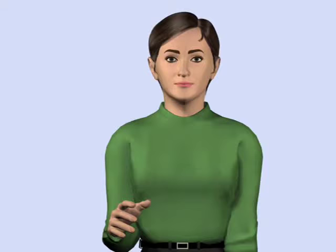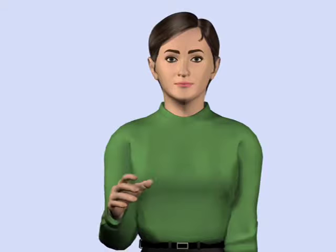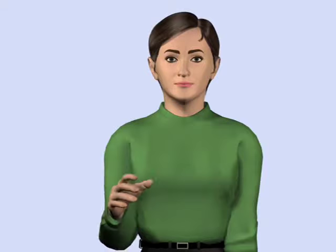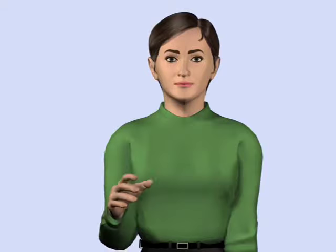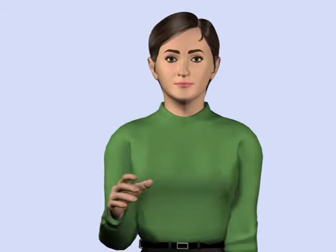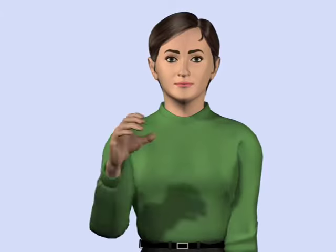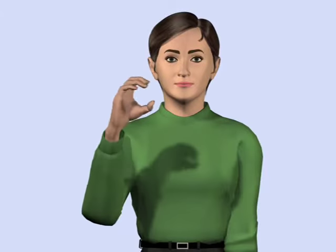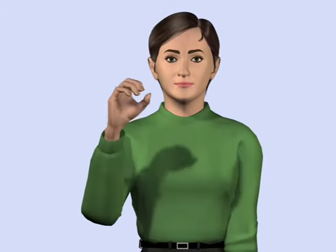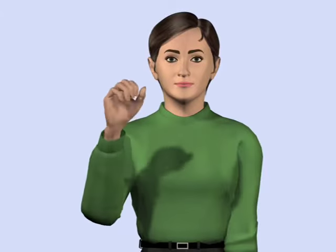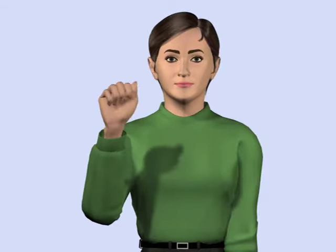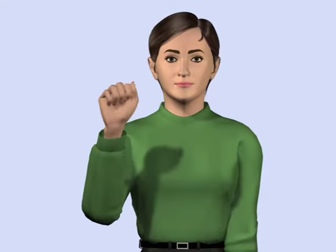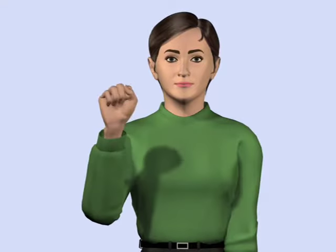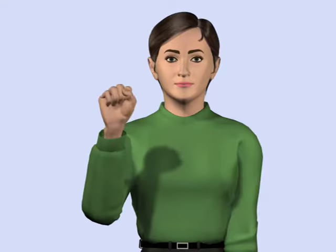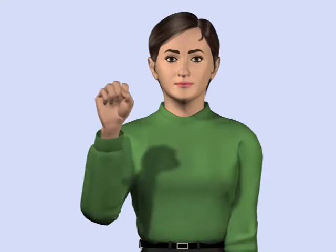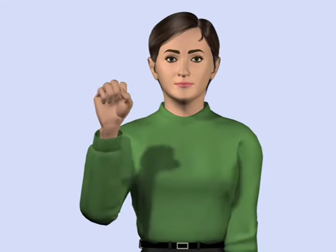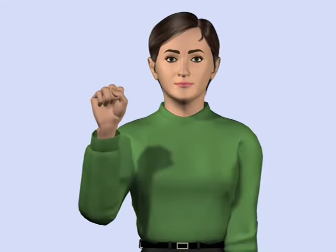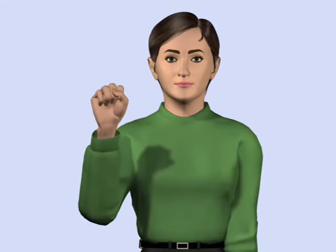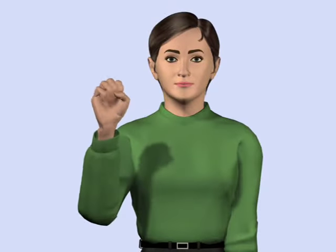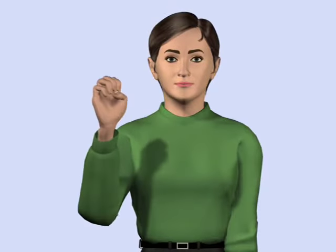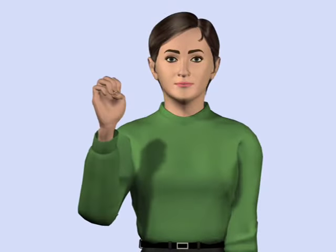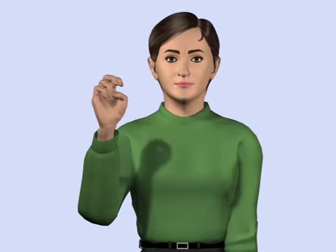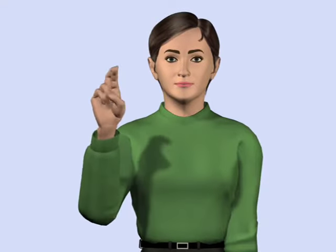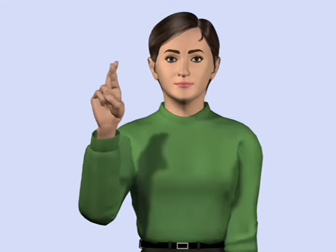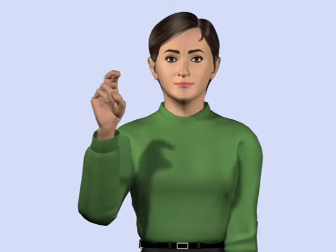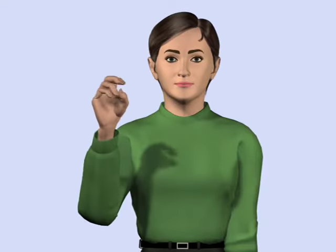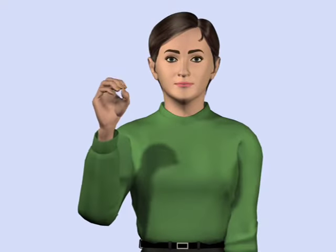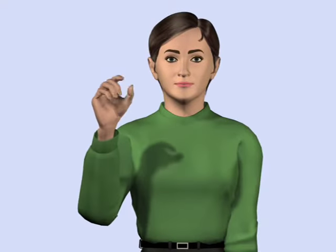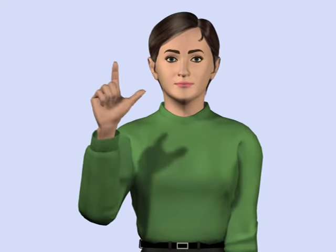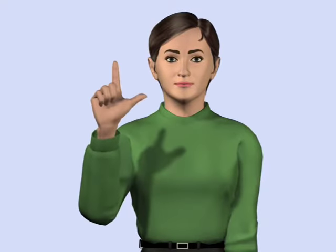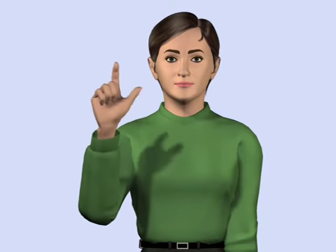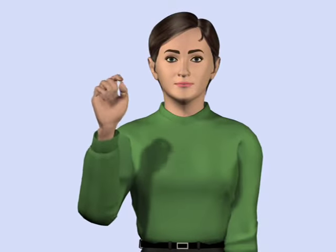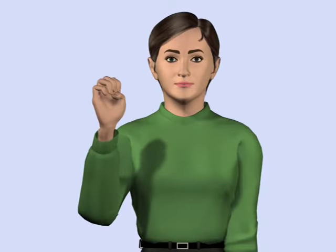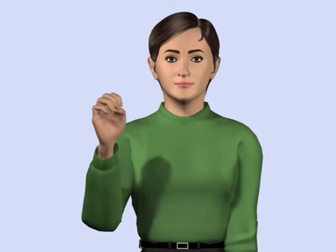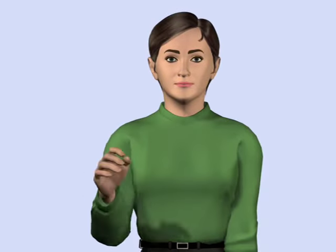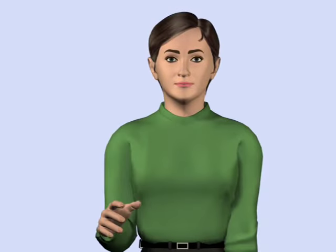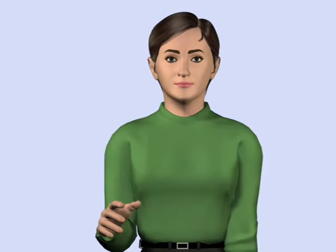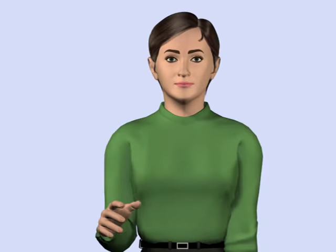casserole